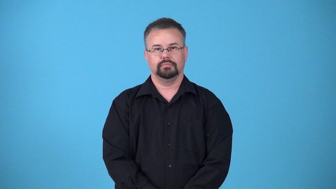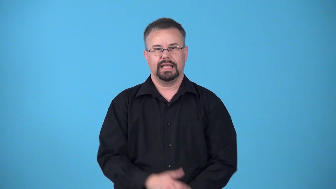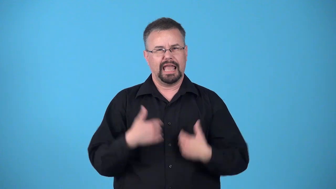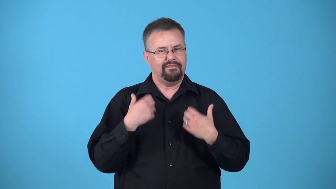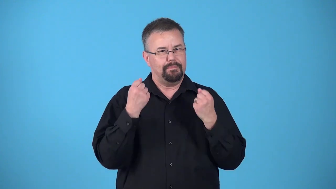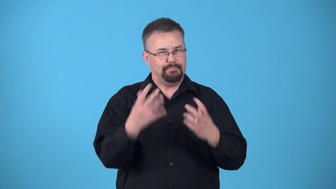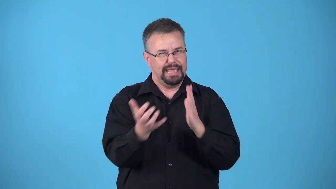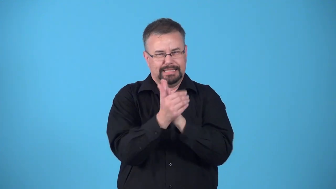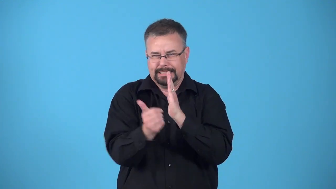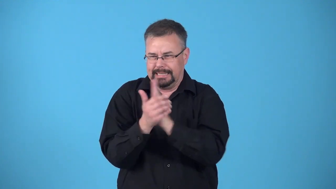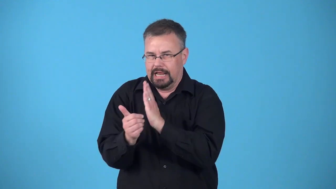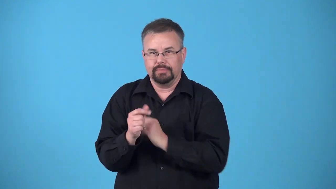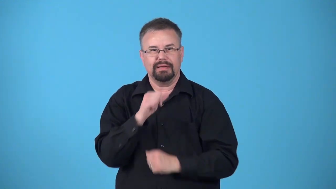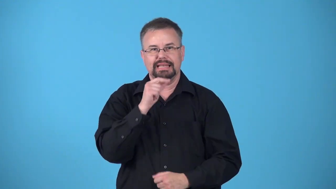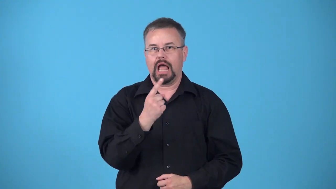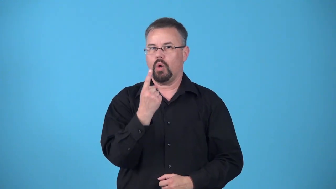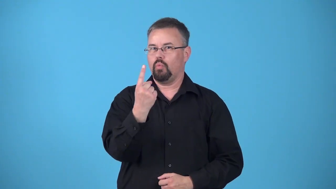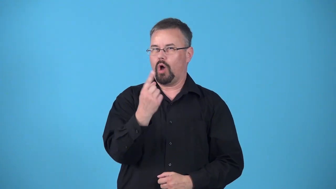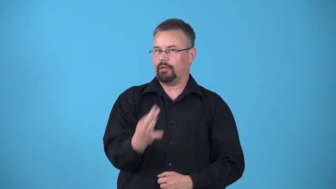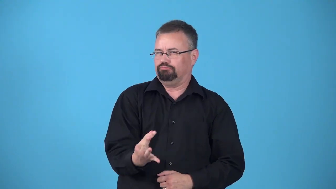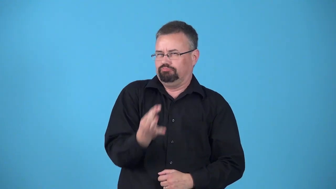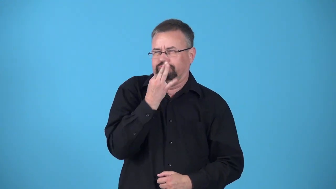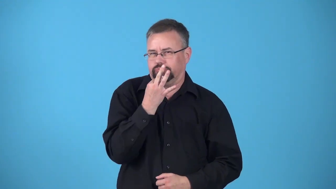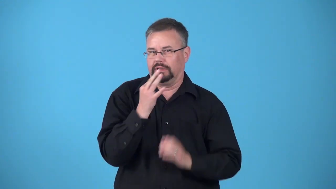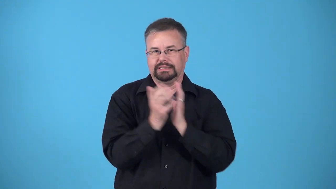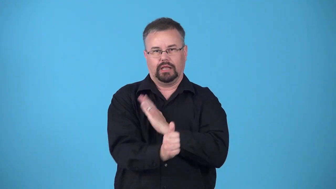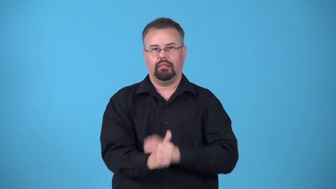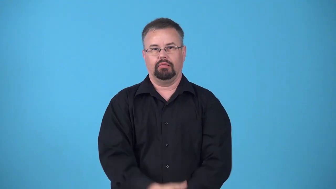jack of all trades and a master of none